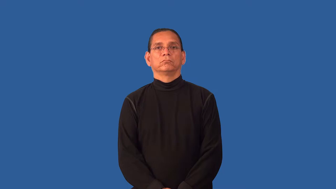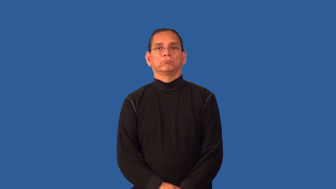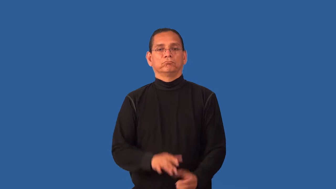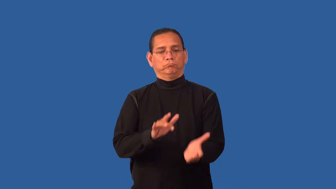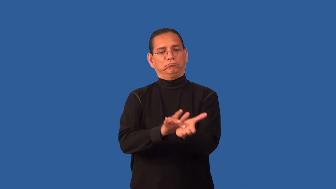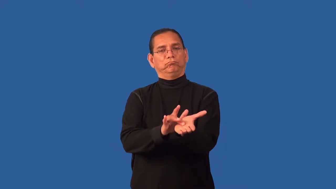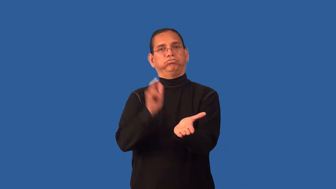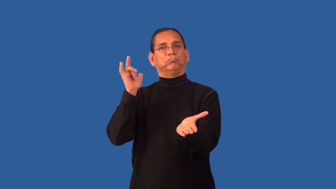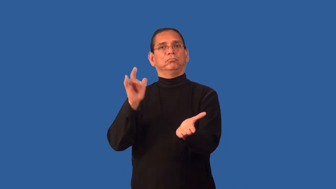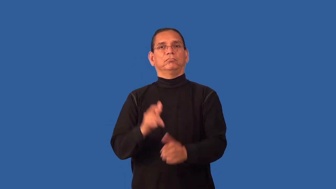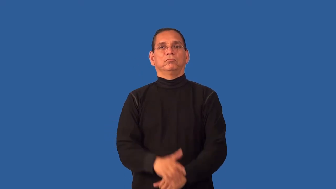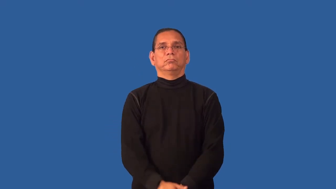freeload